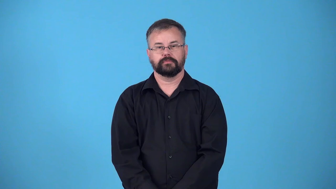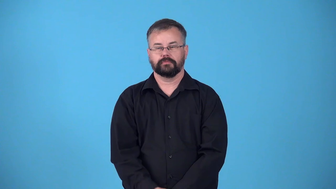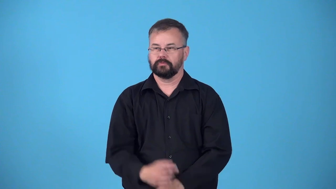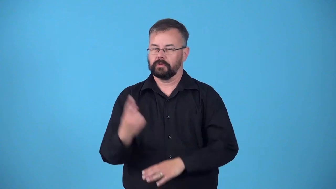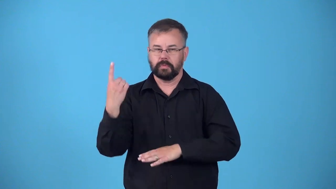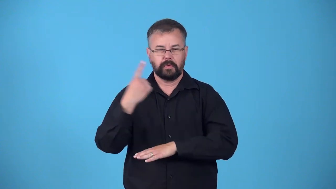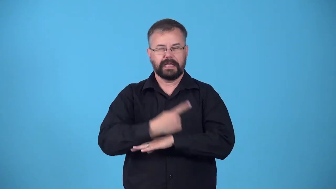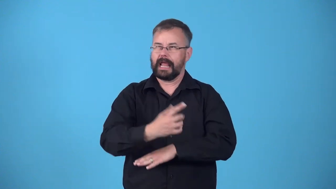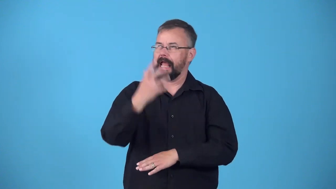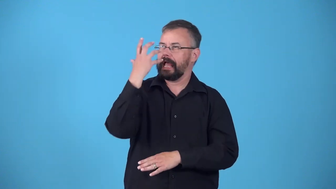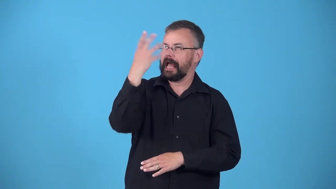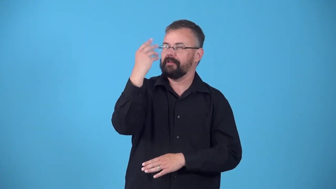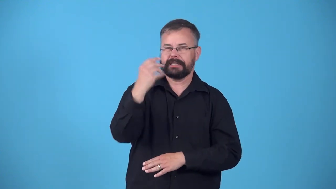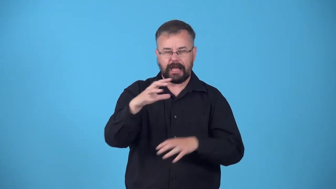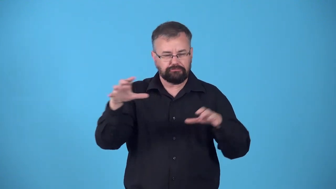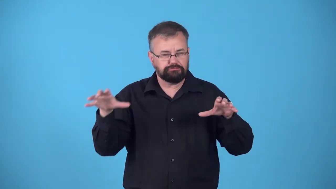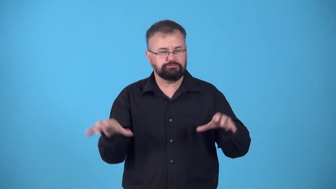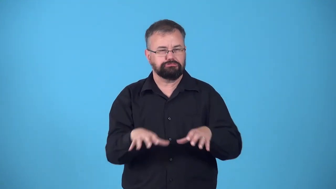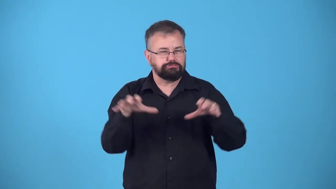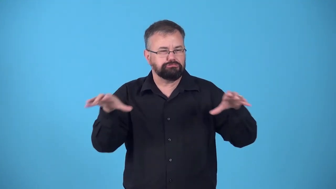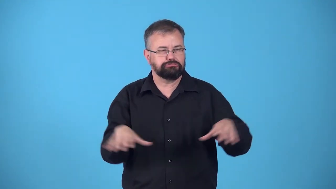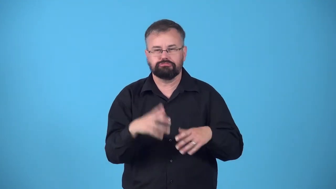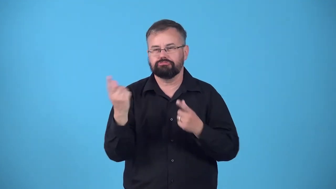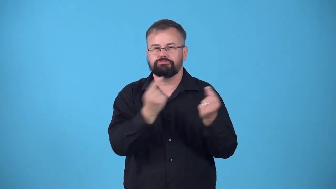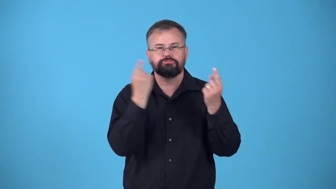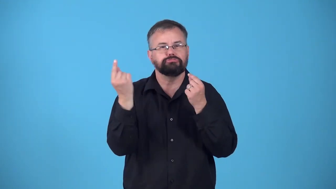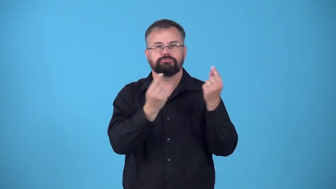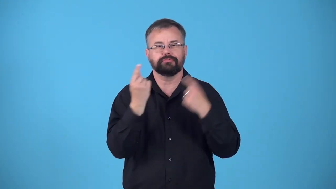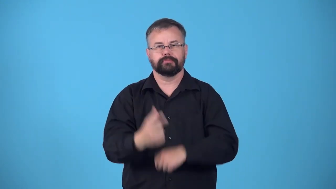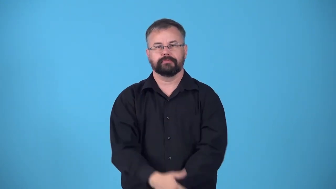field day